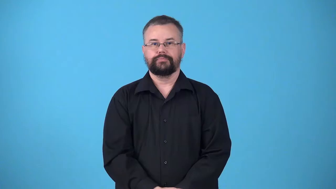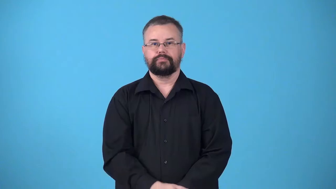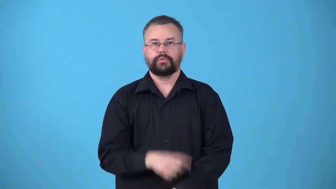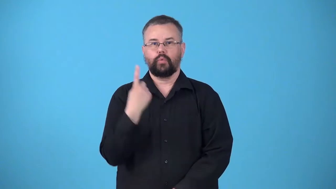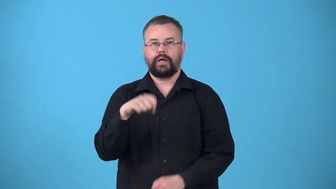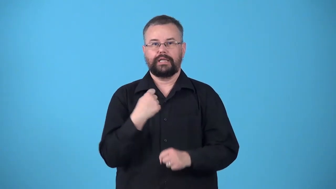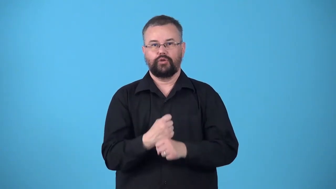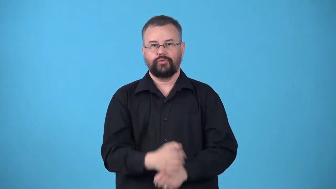twelvemonth